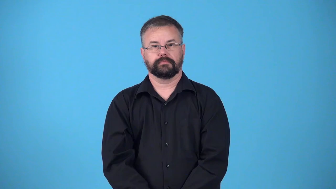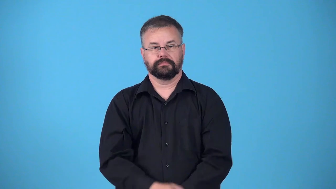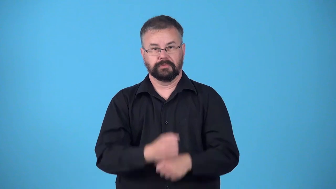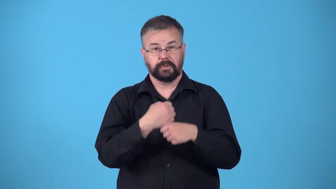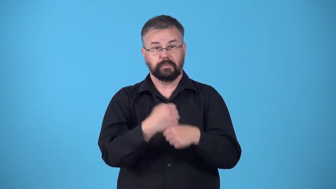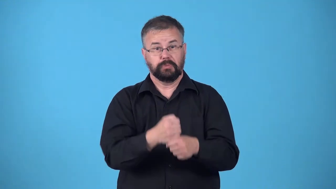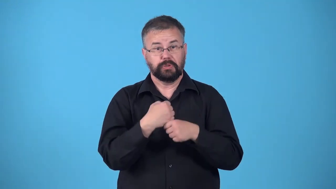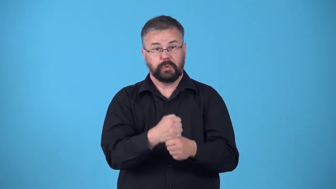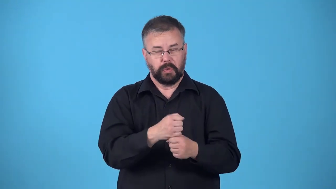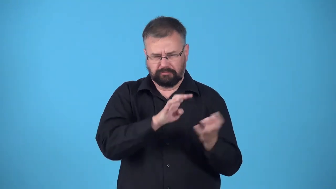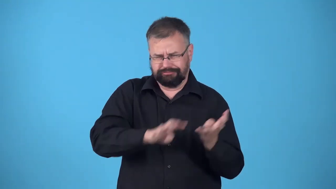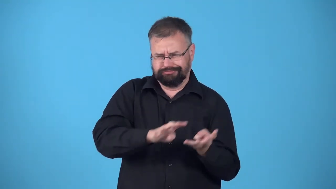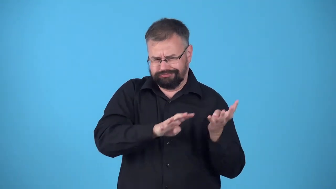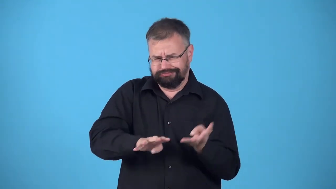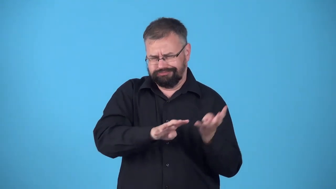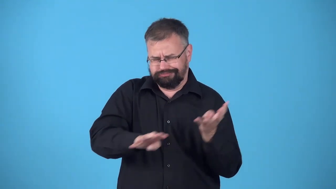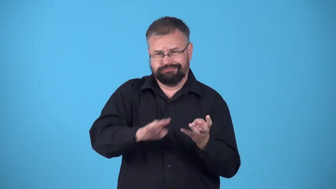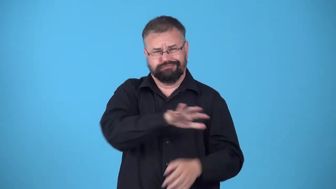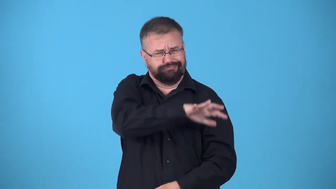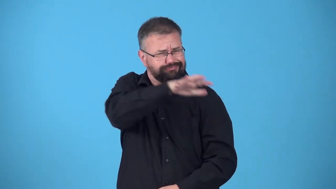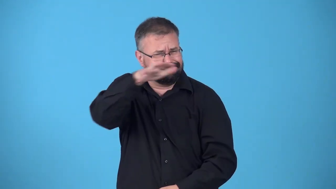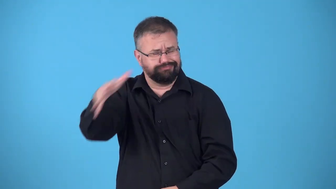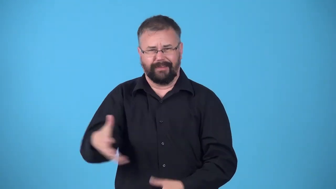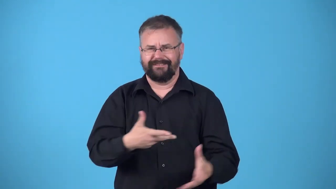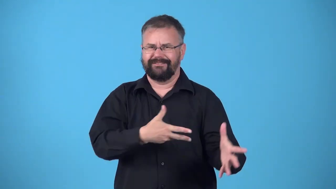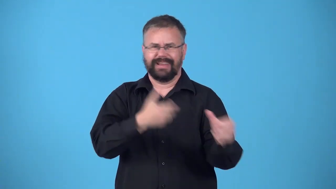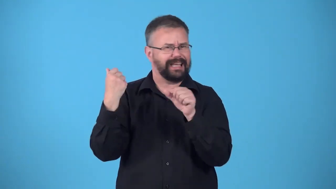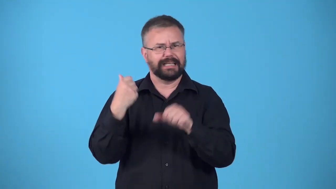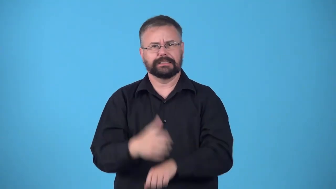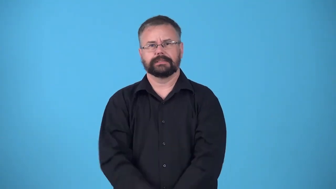crank out